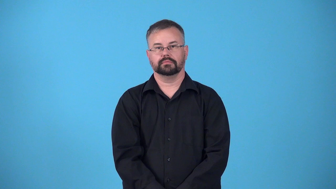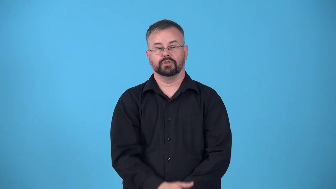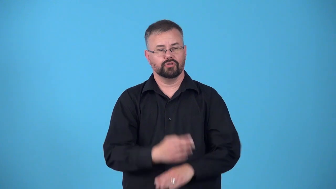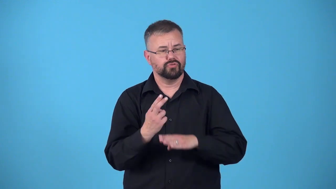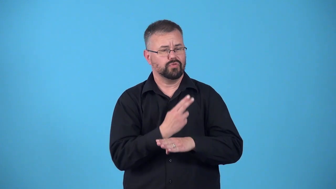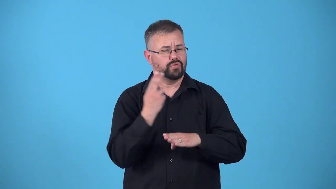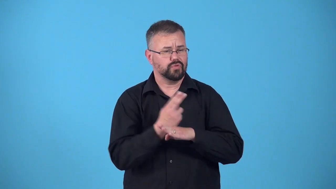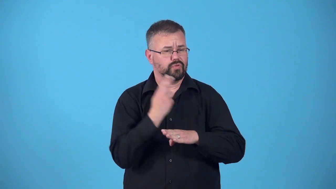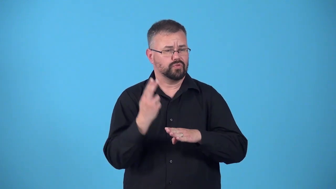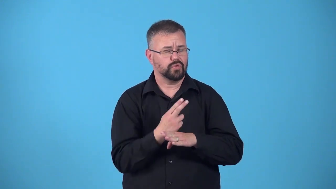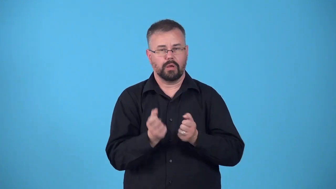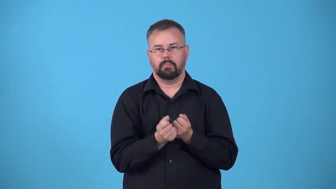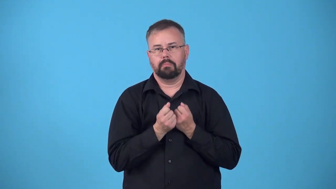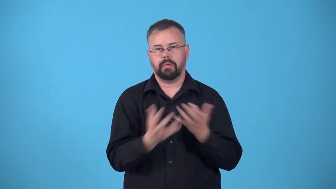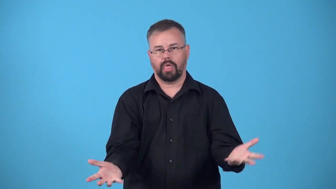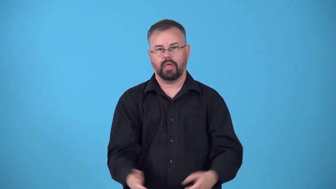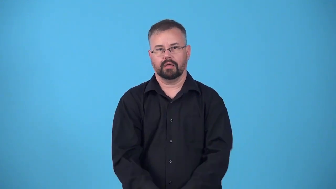wear out